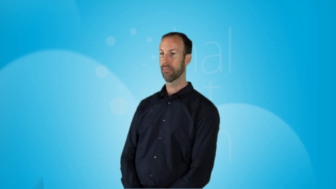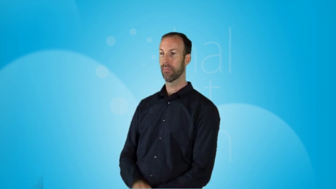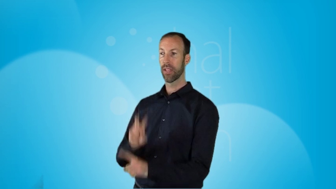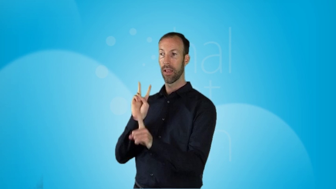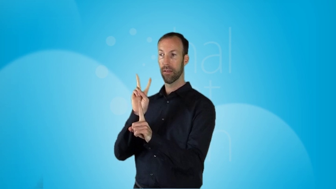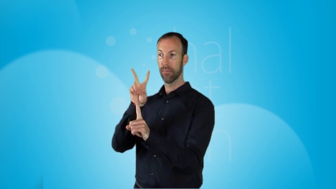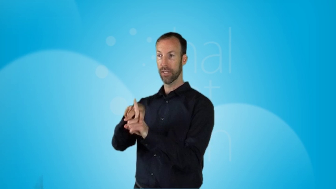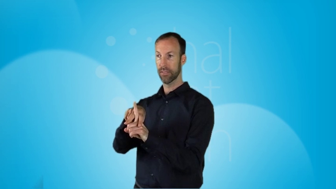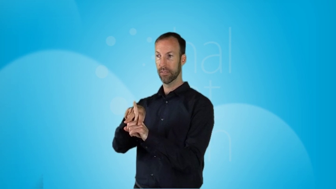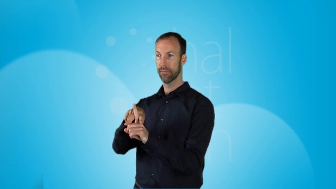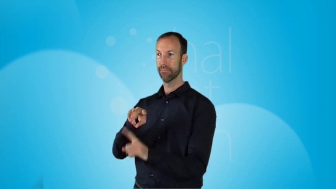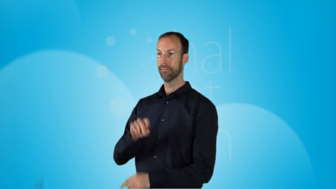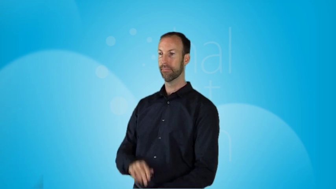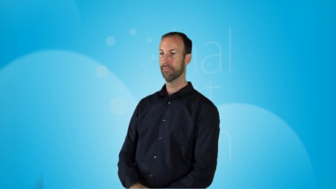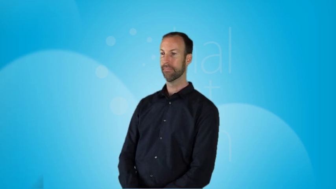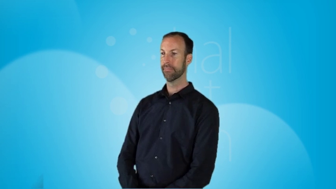apply